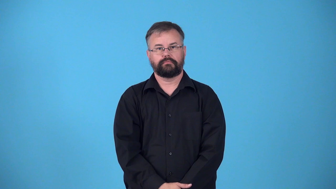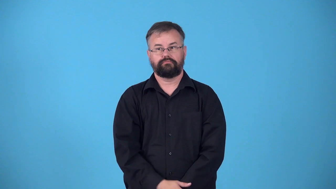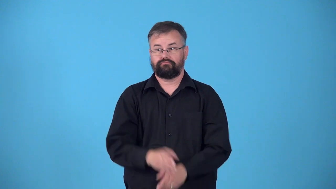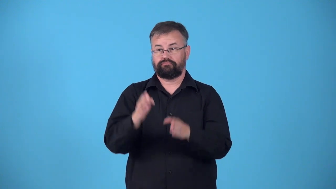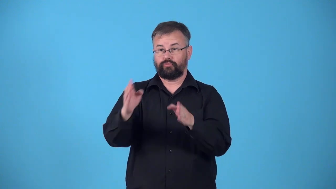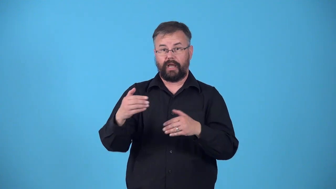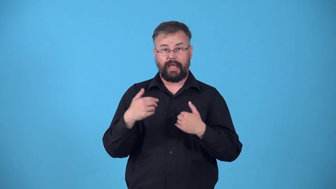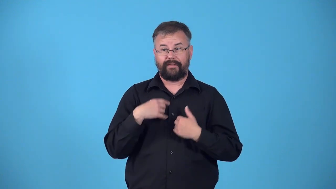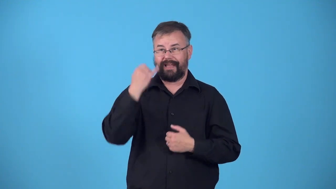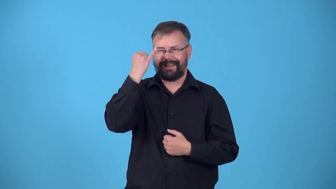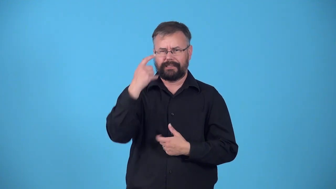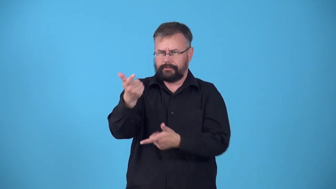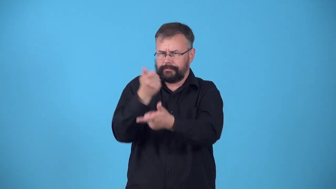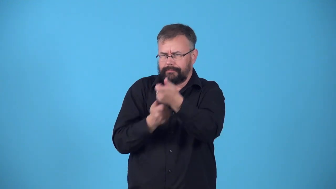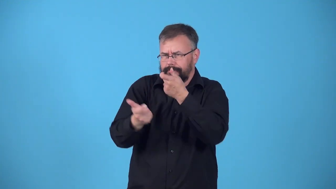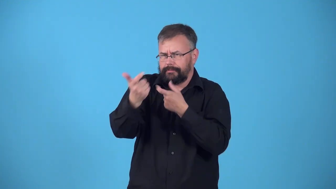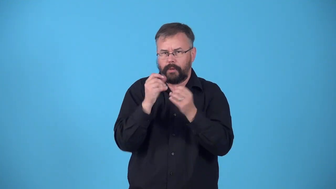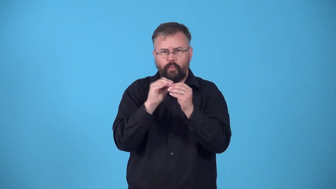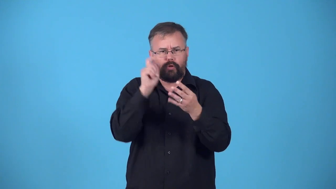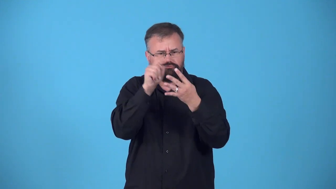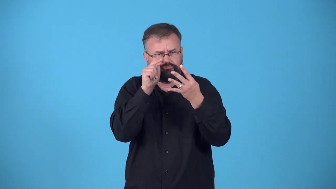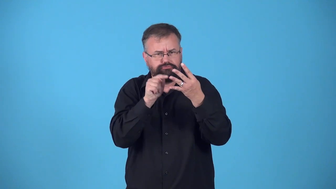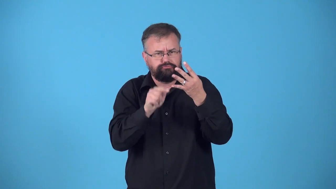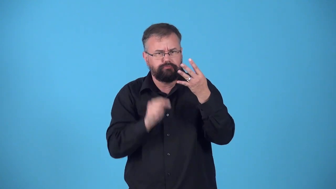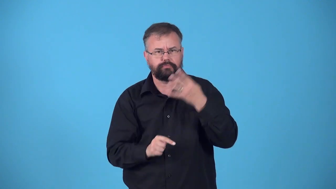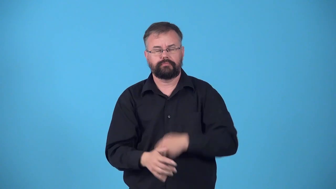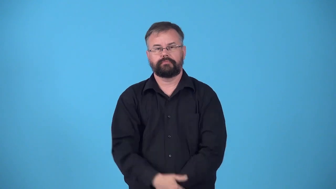pin down the details